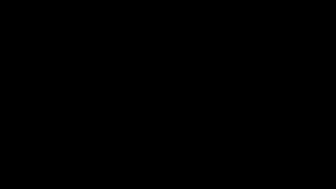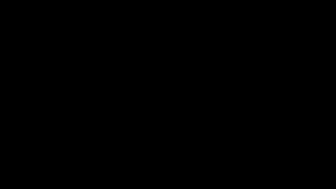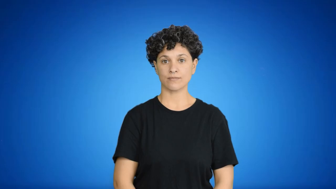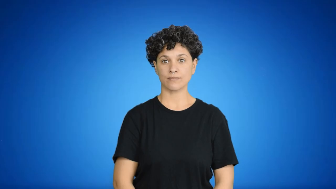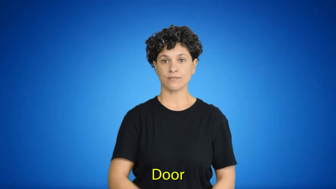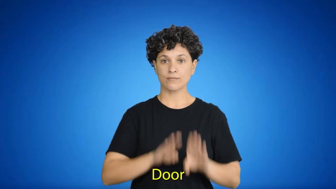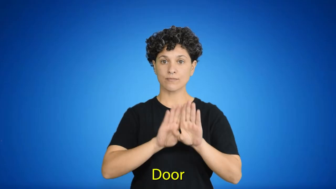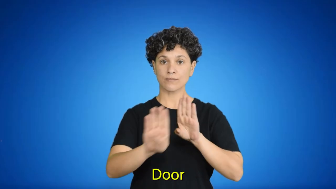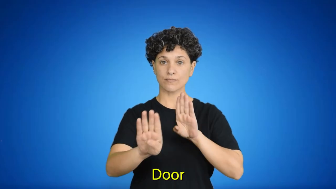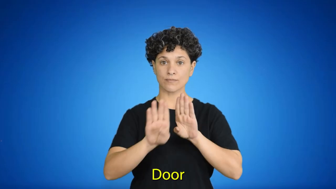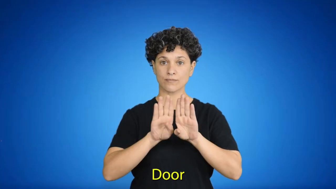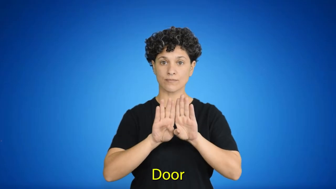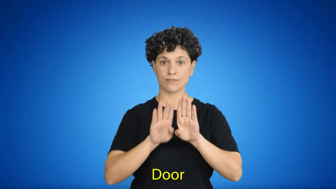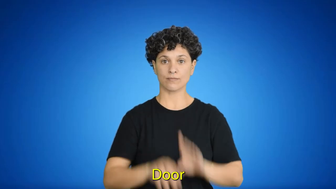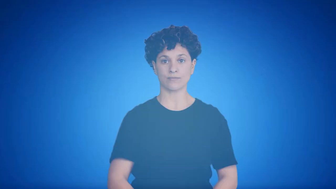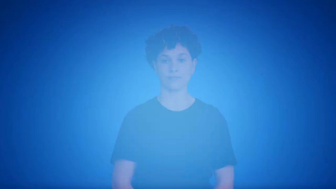Door